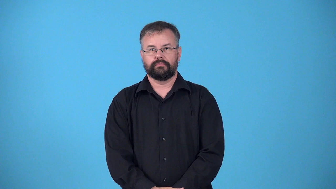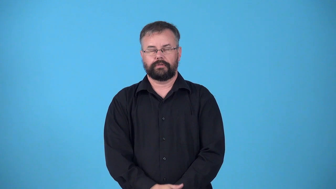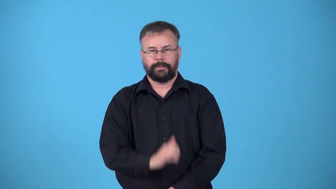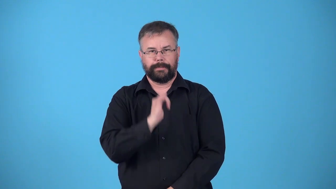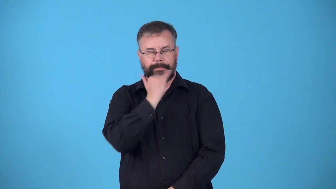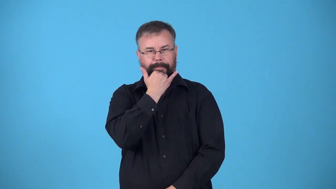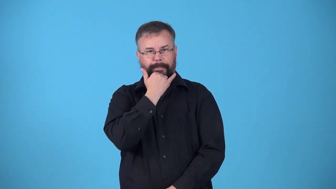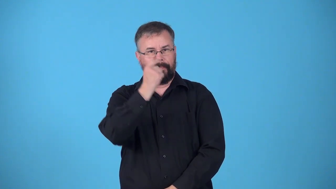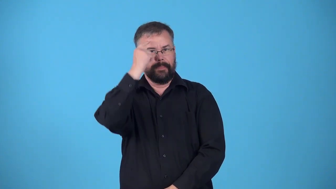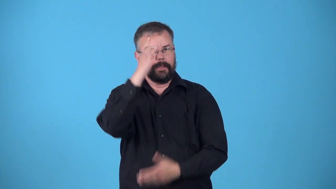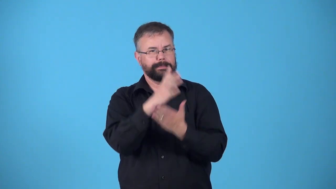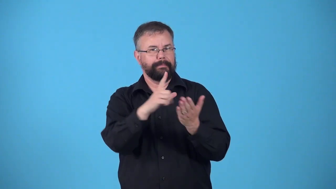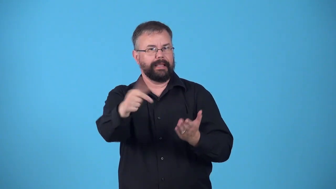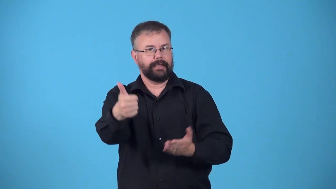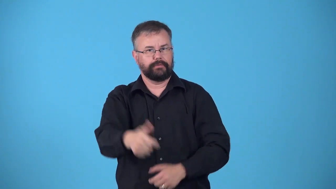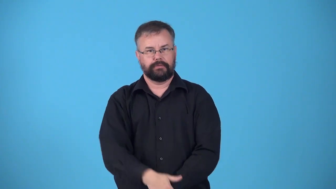mistake for